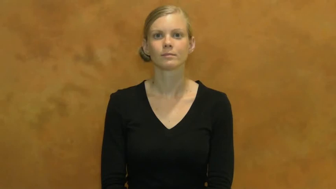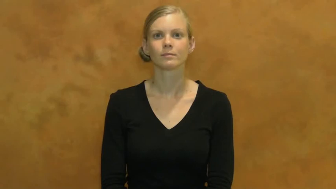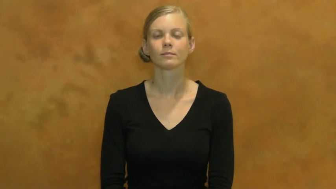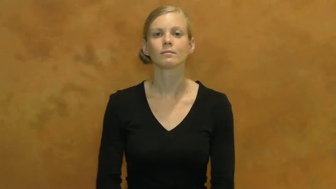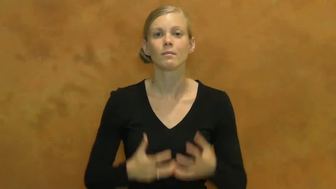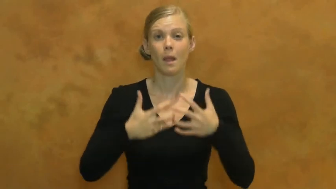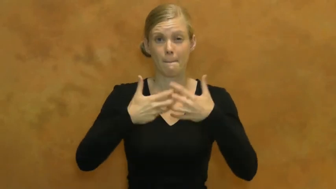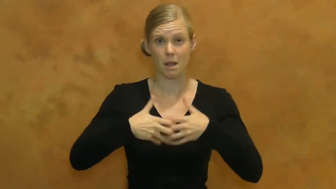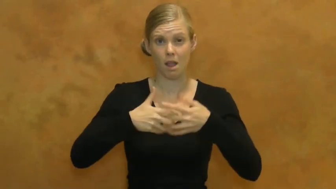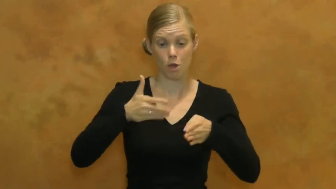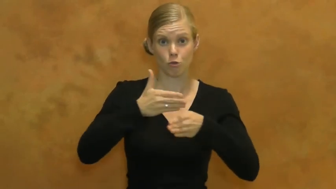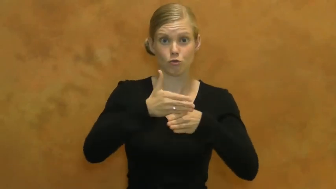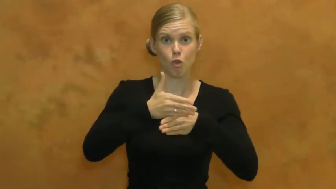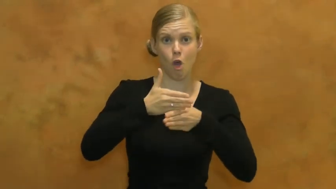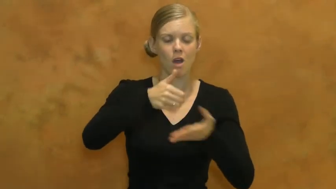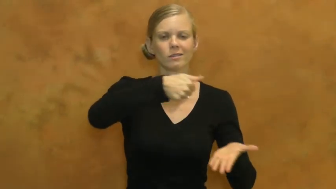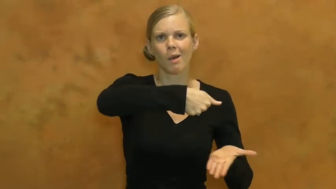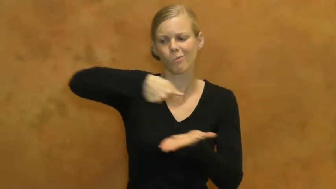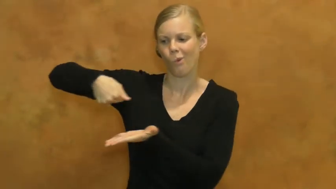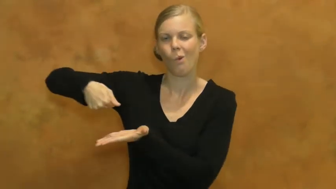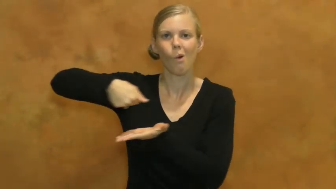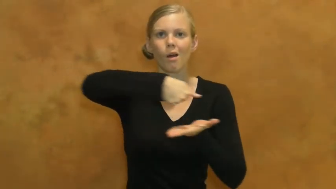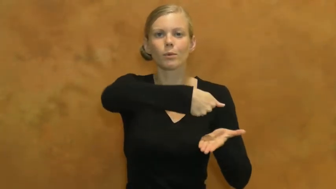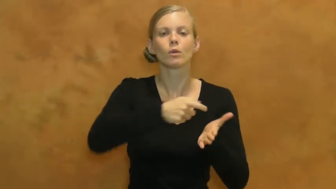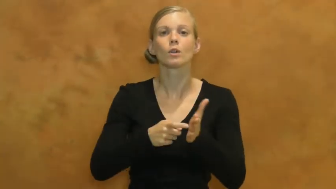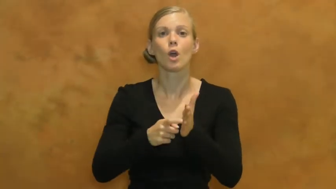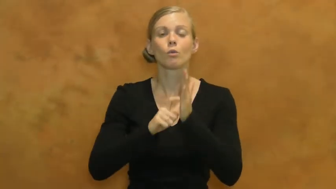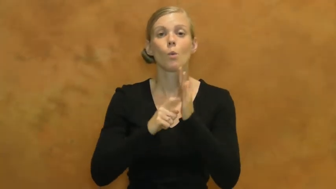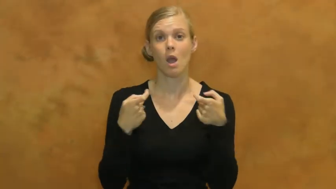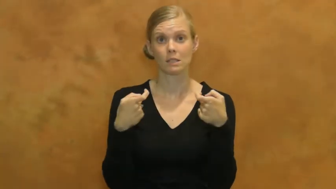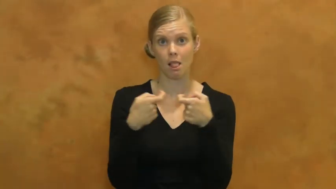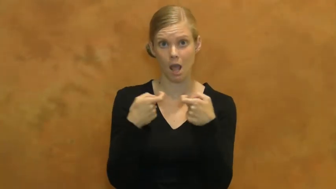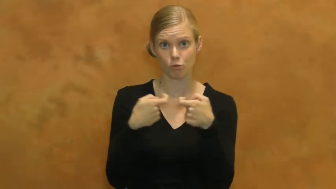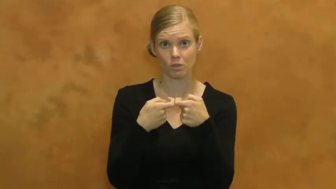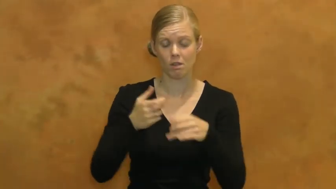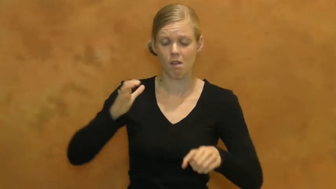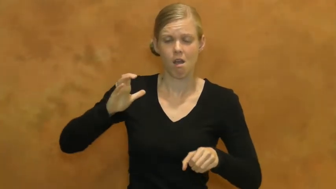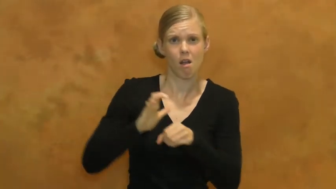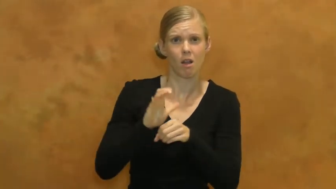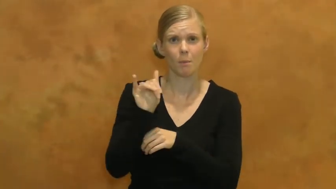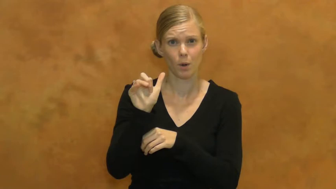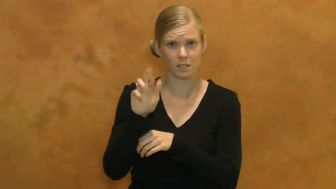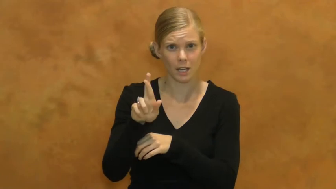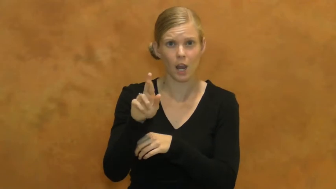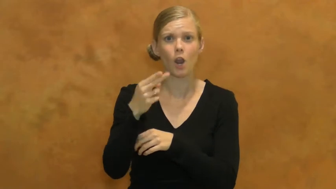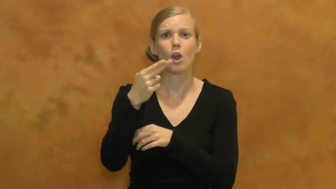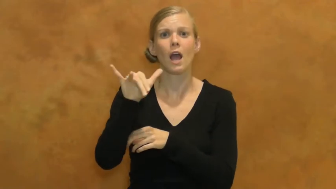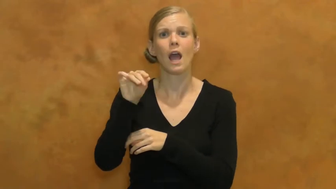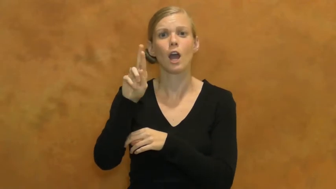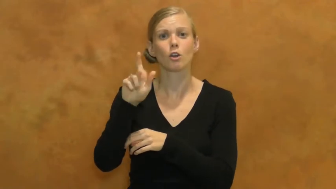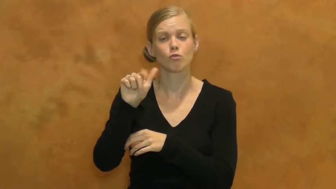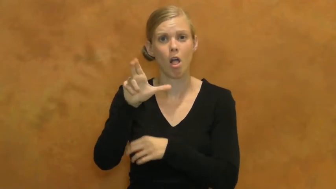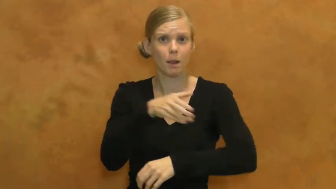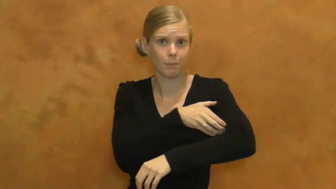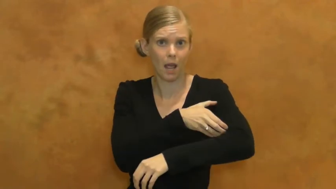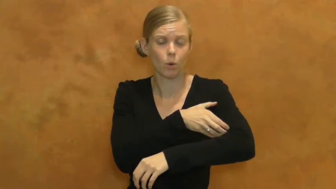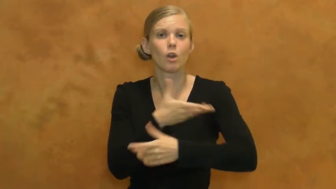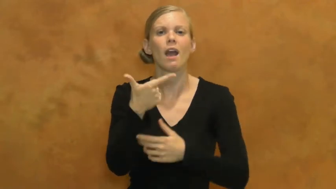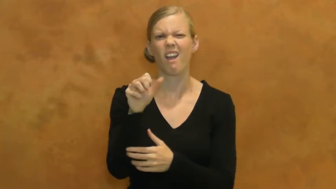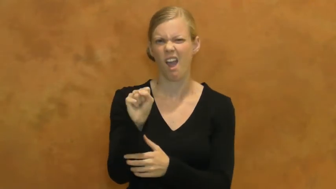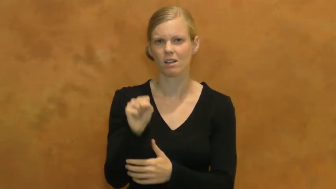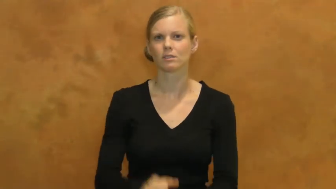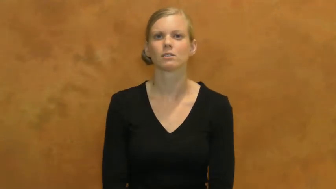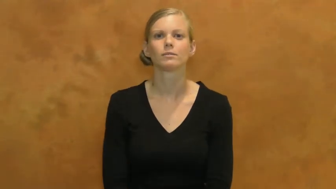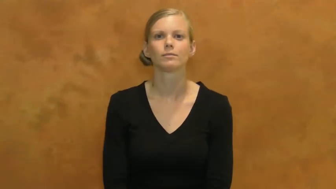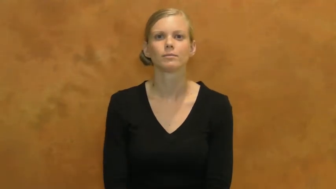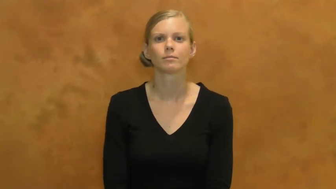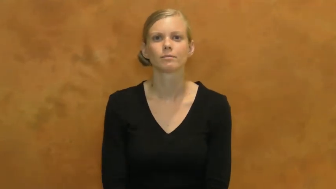chain saw